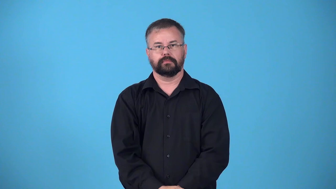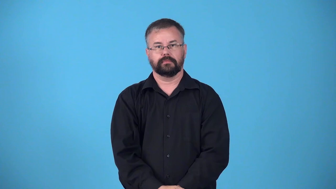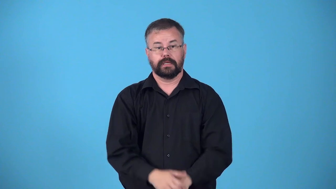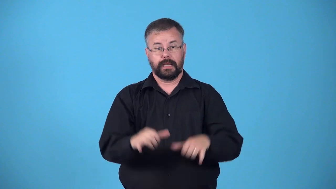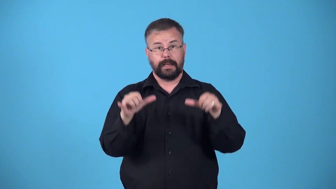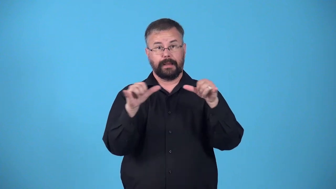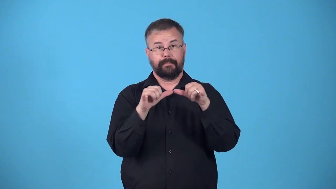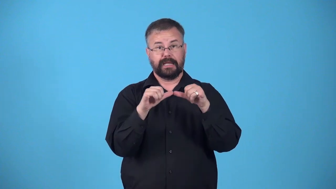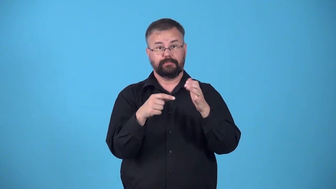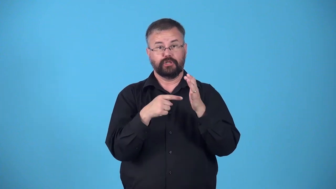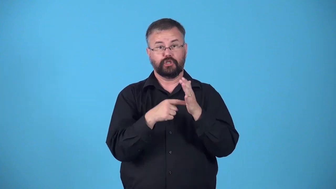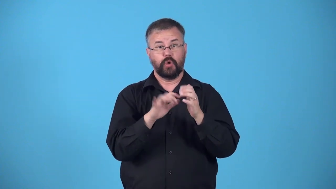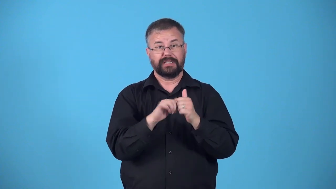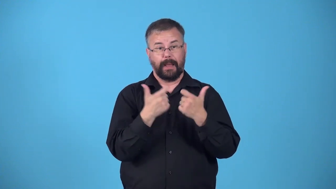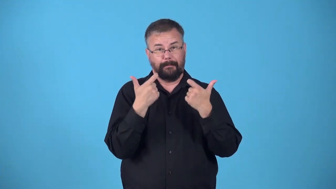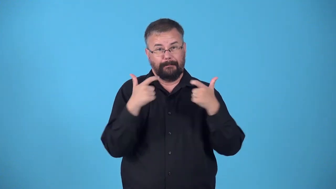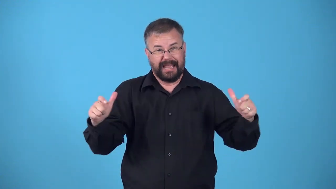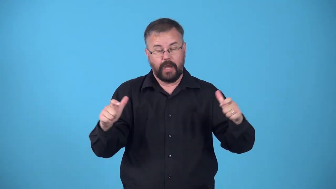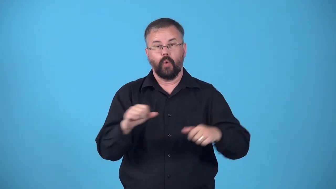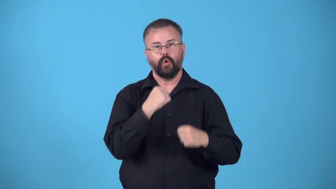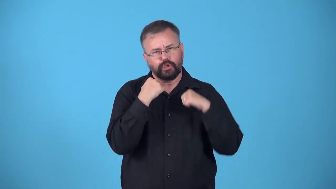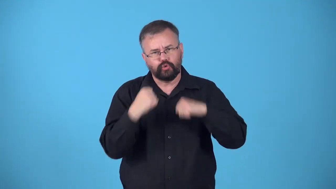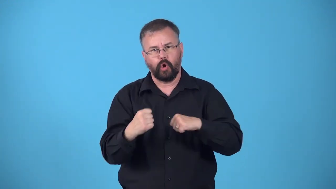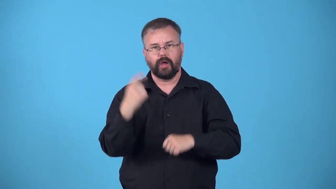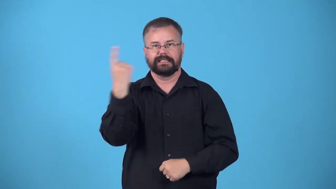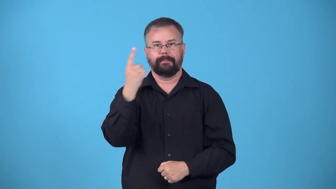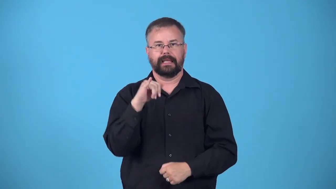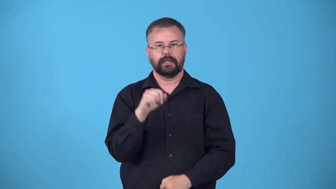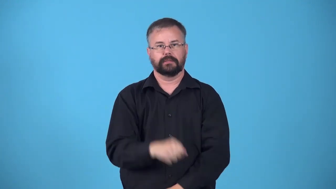factor